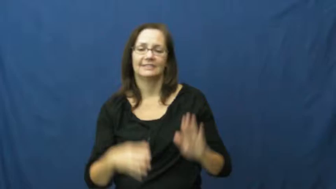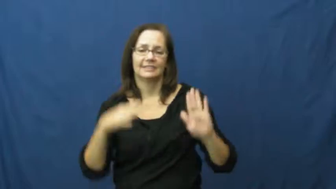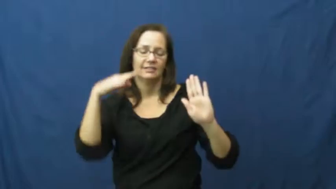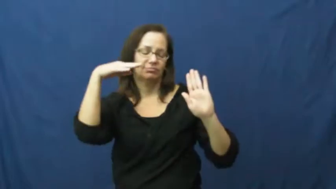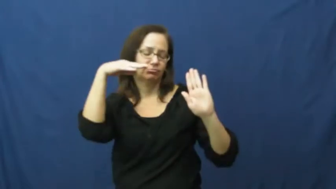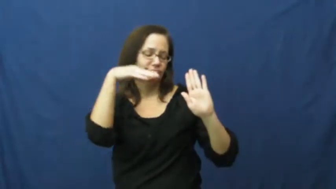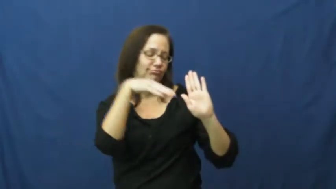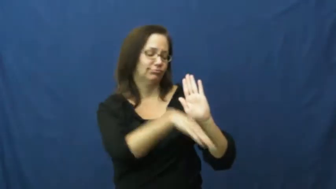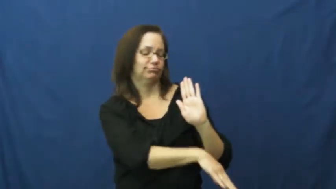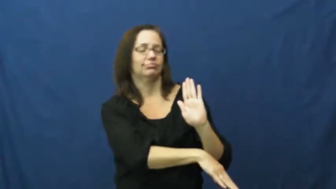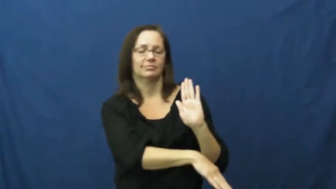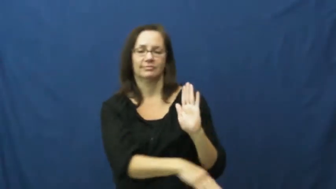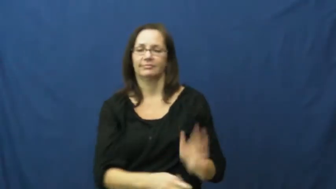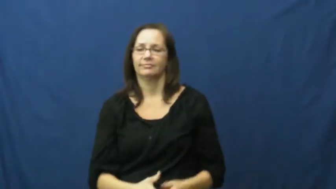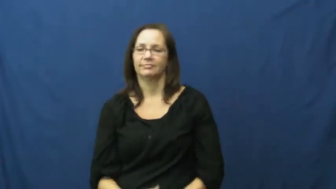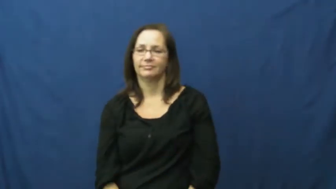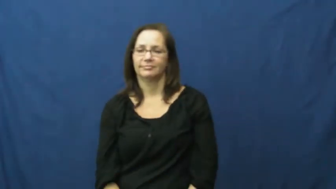come down,go down